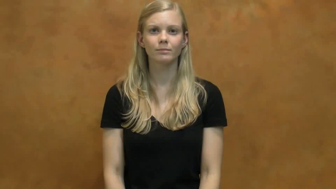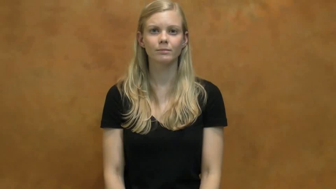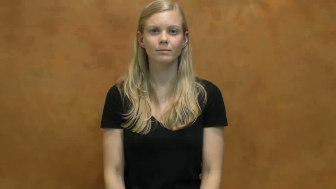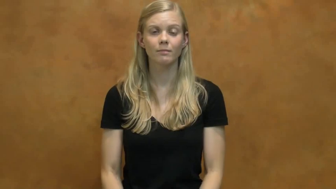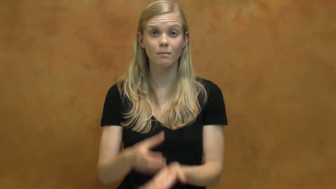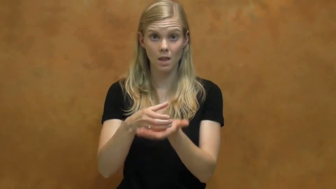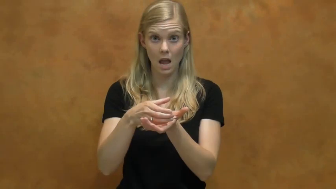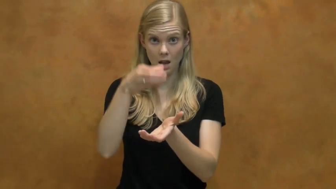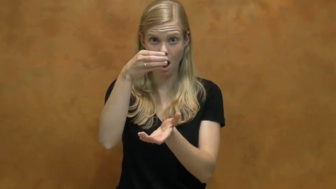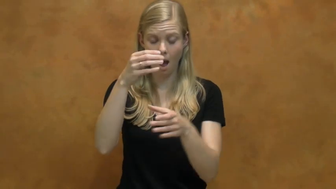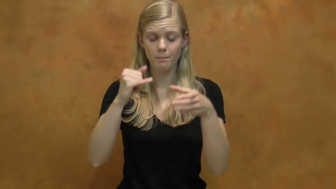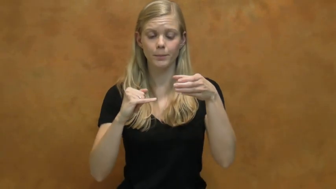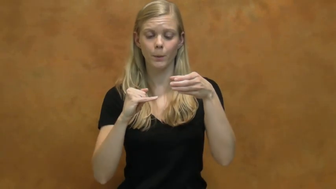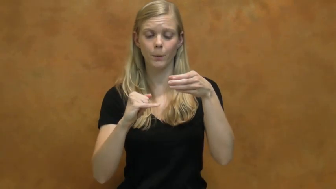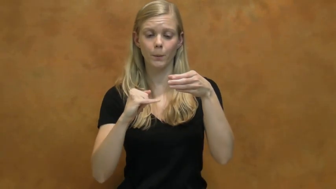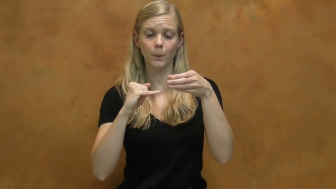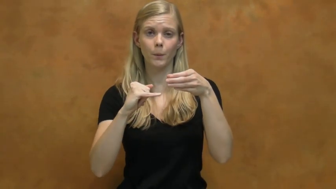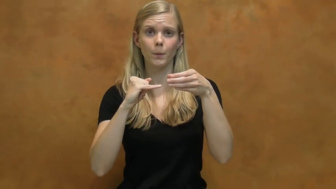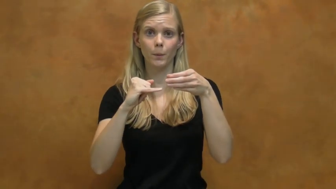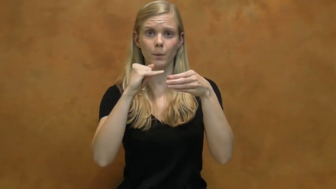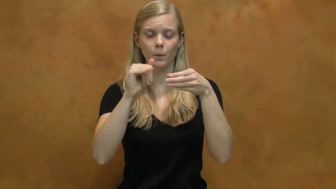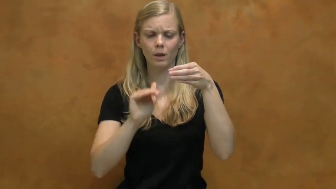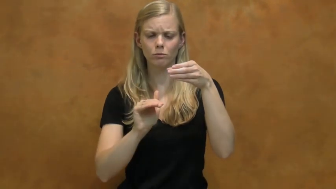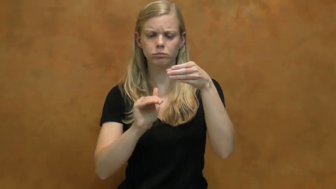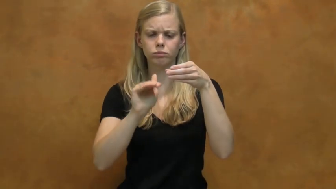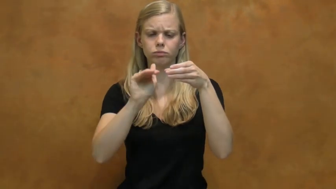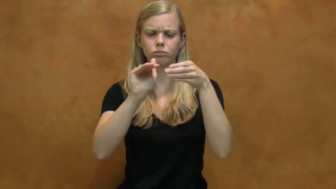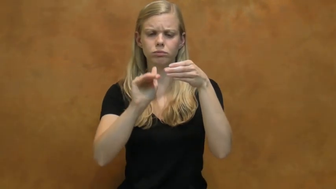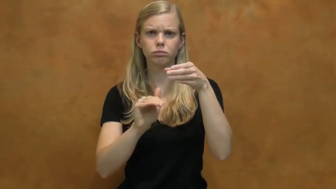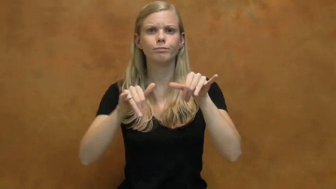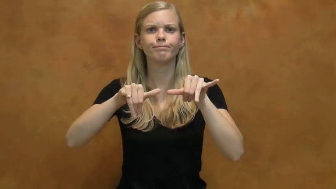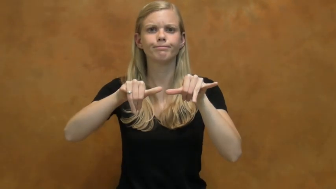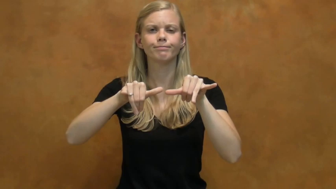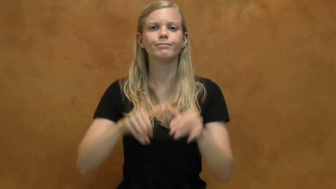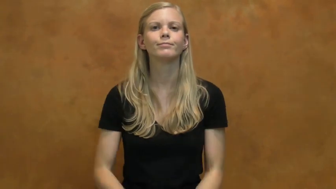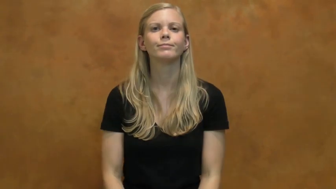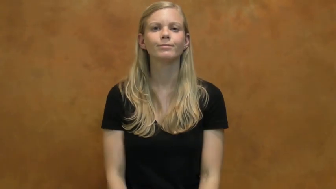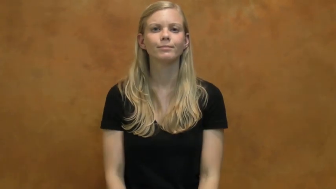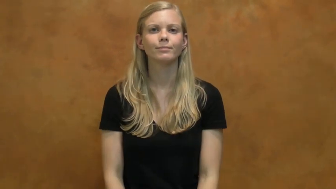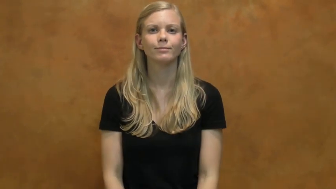measuring cup